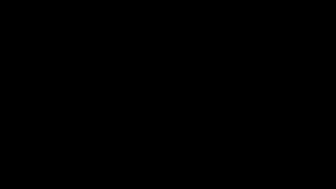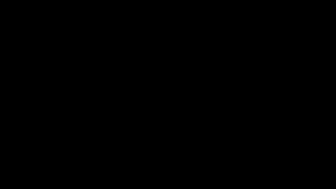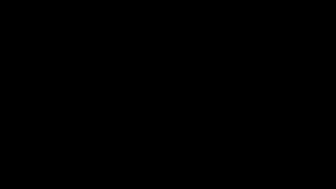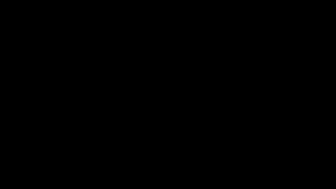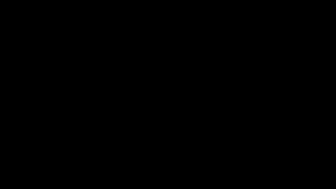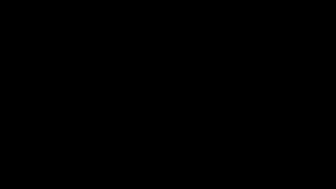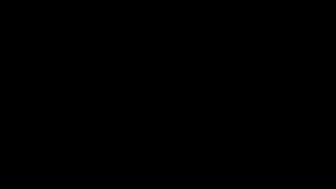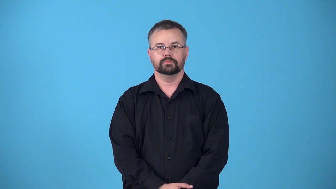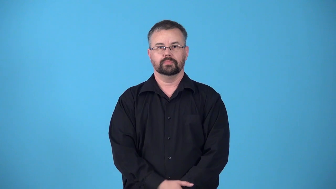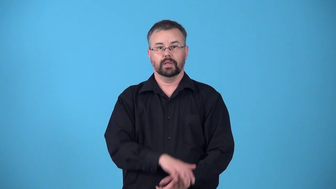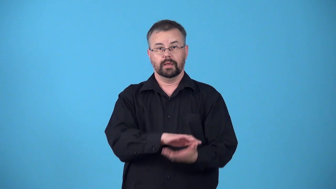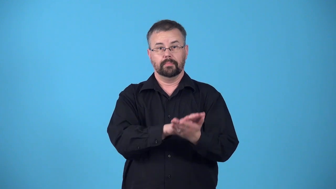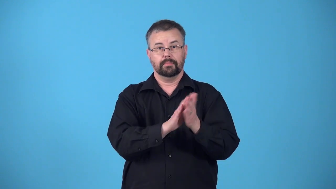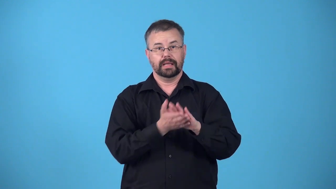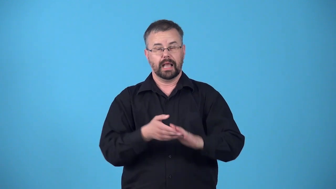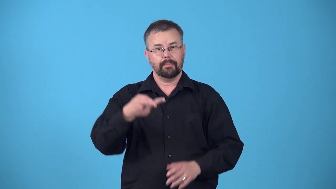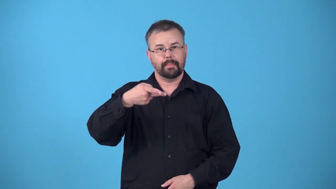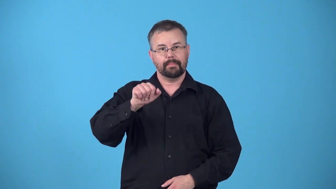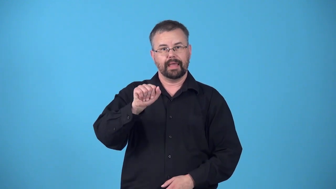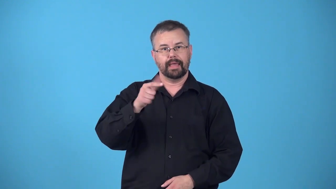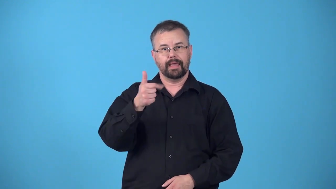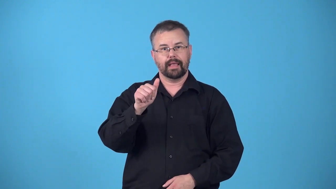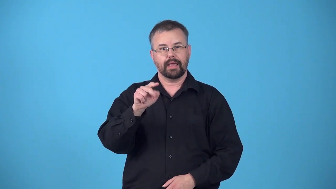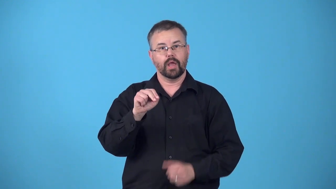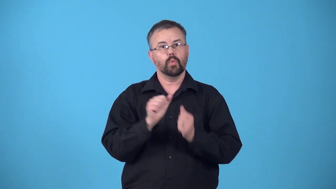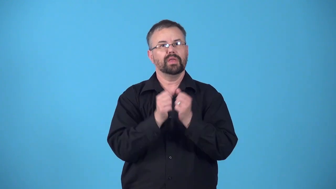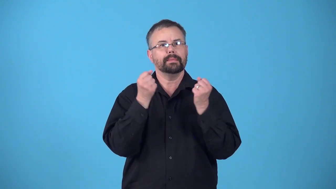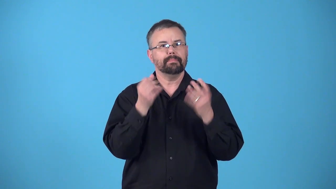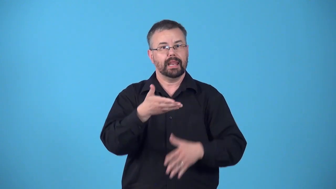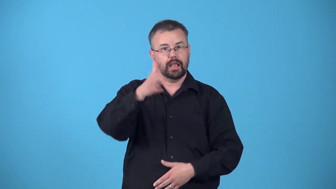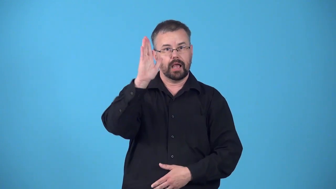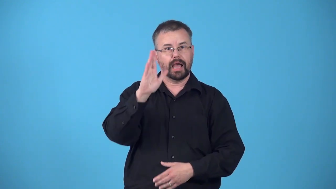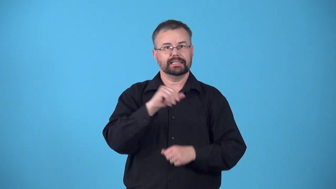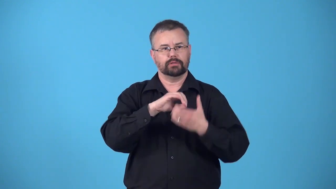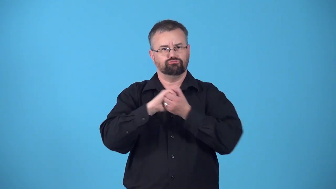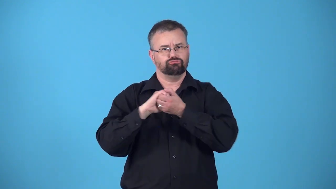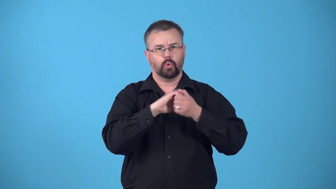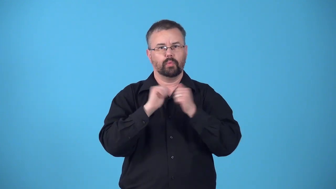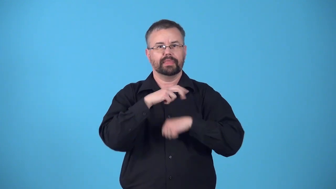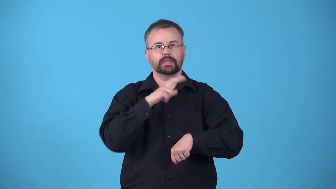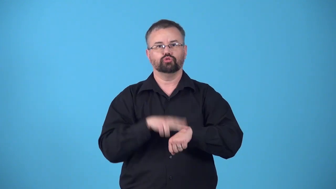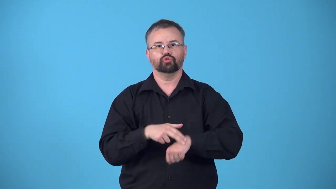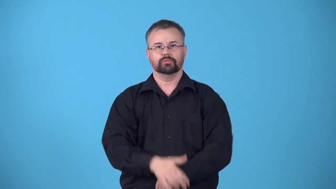paganize